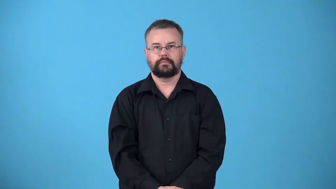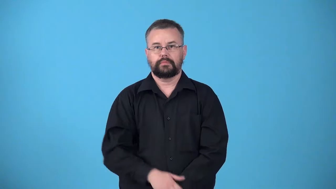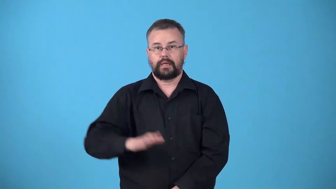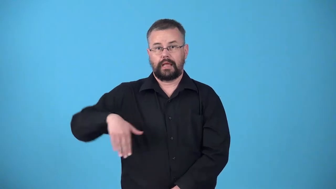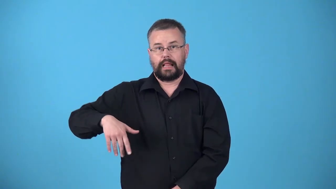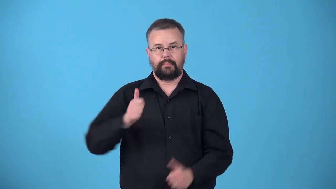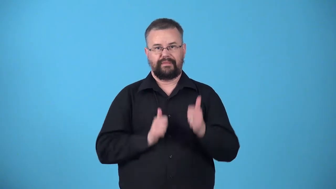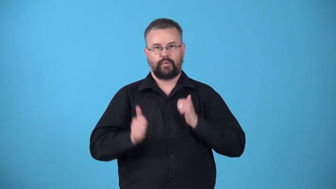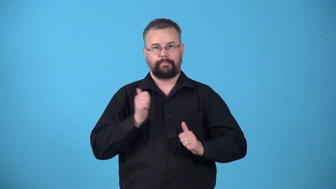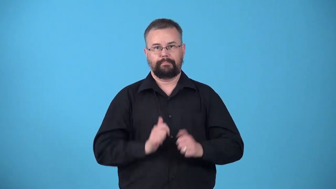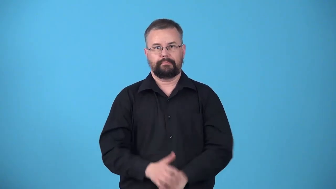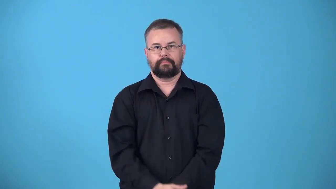unperformed